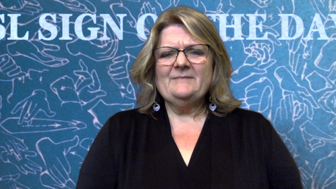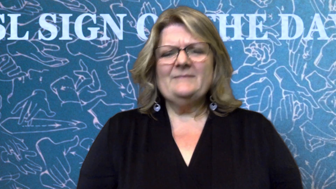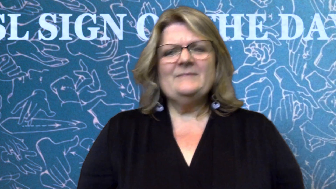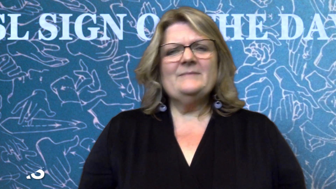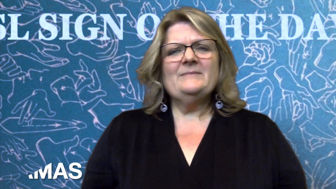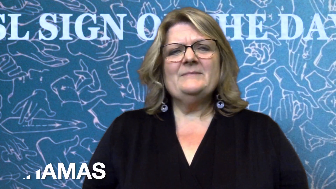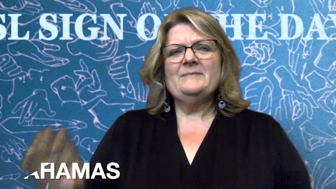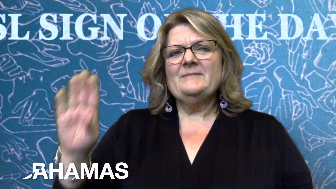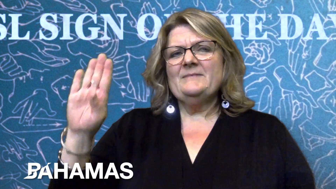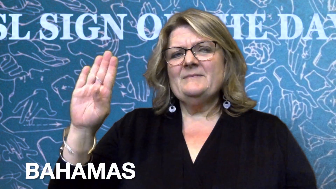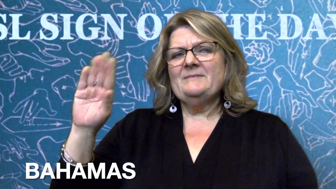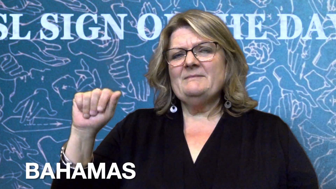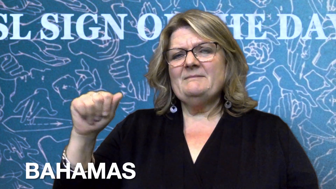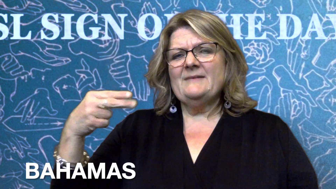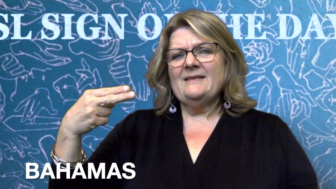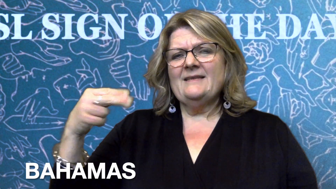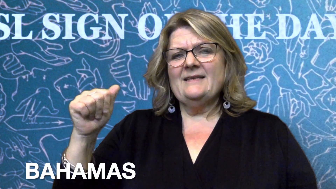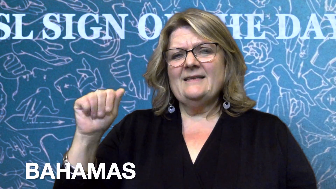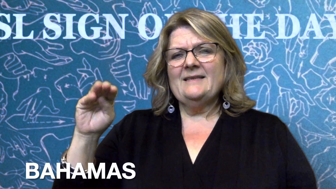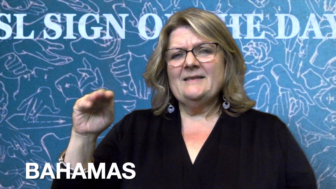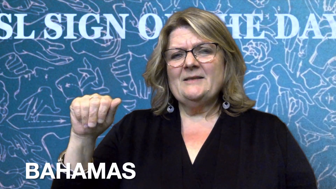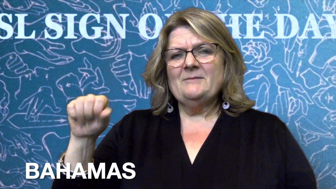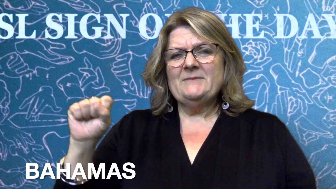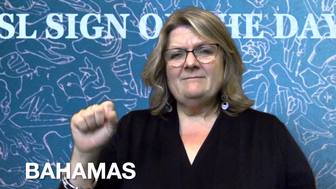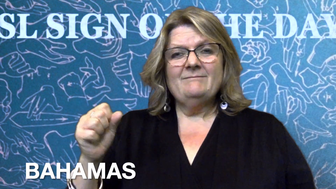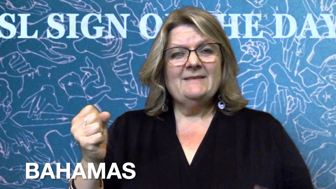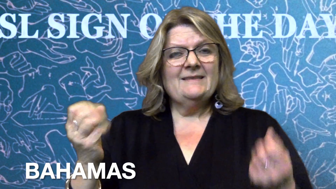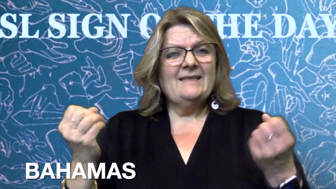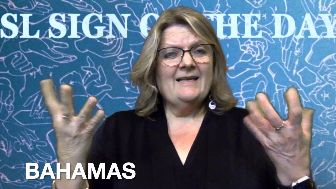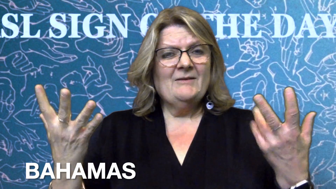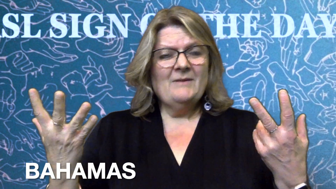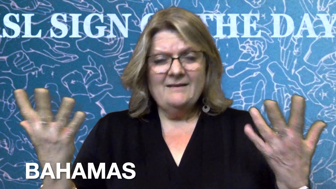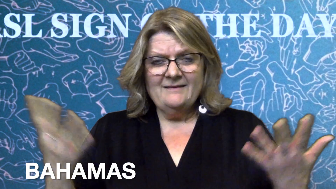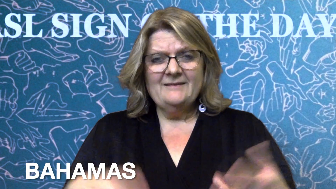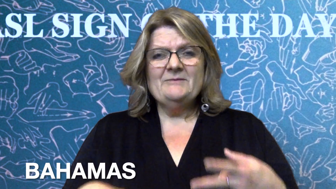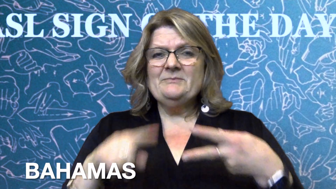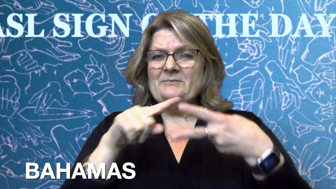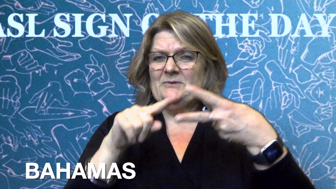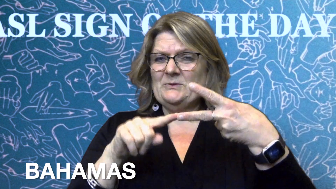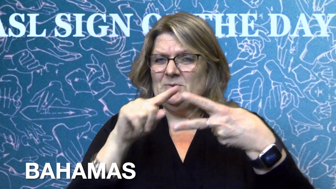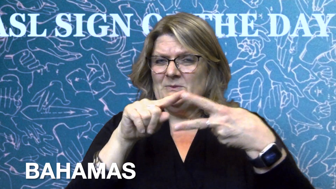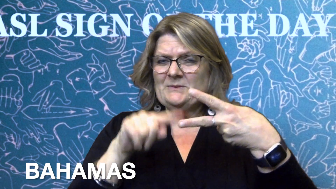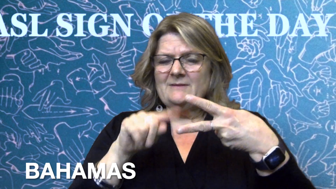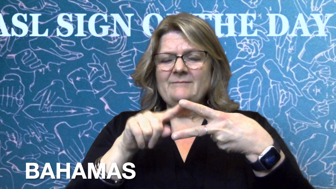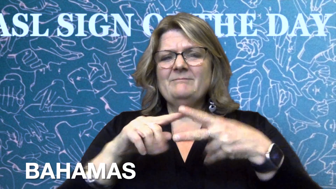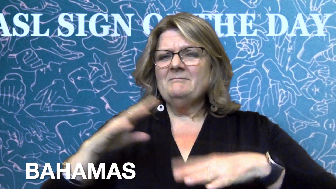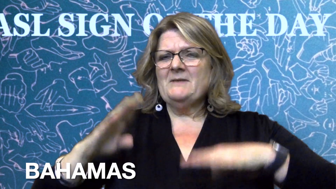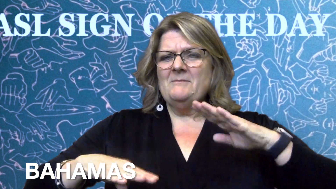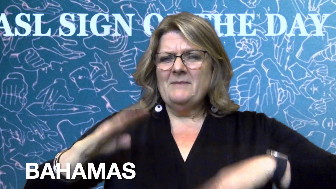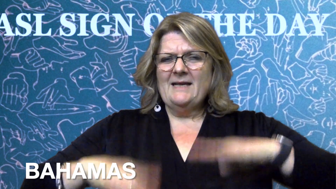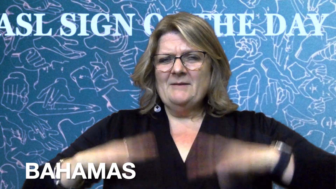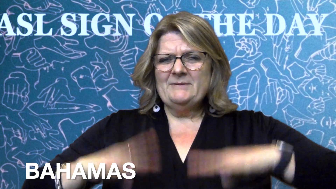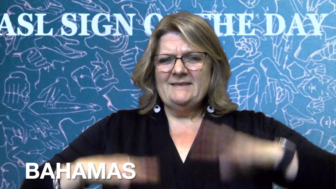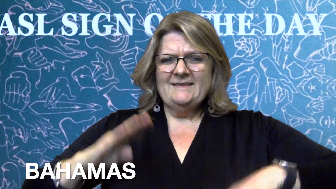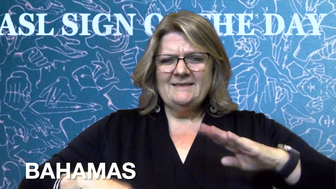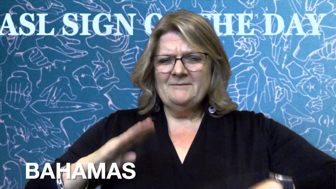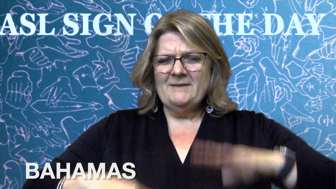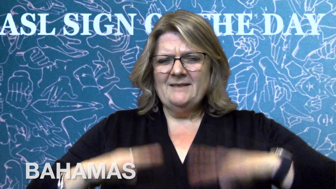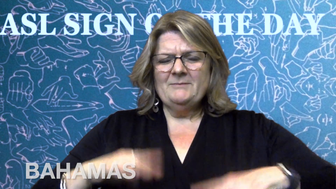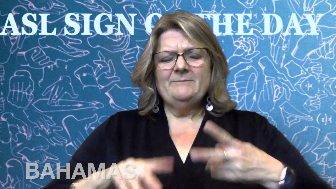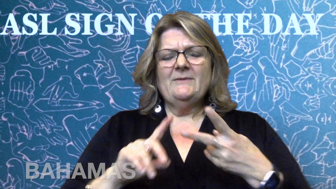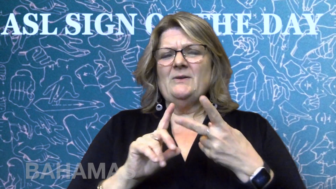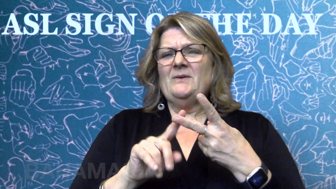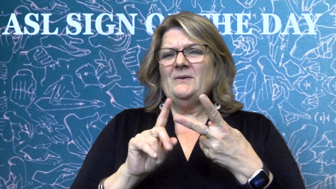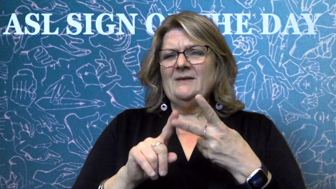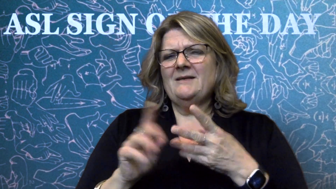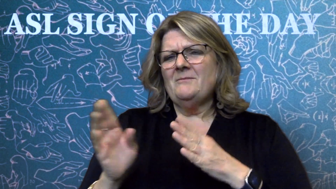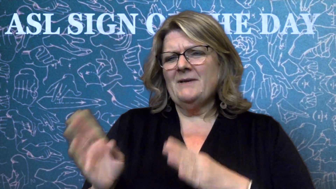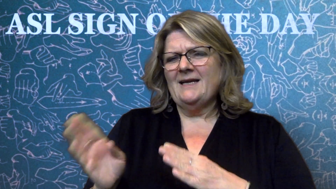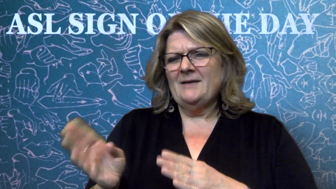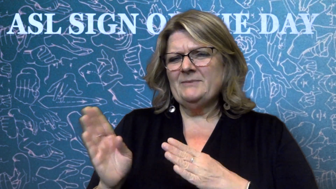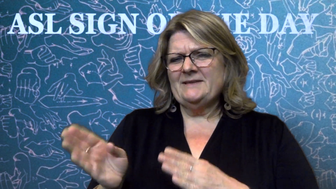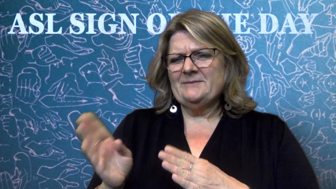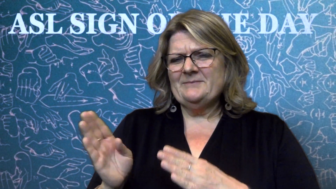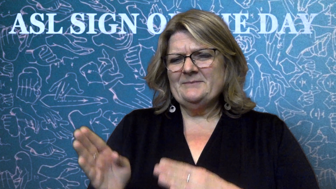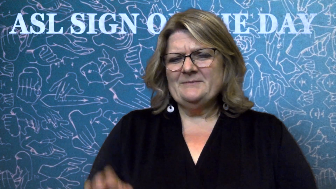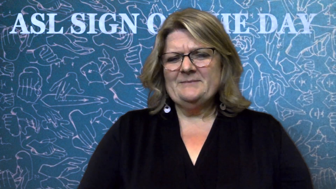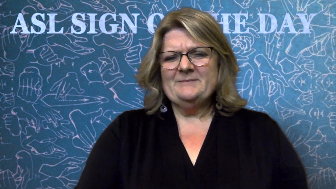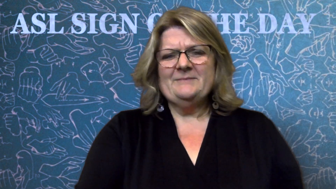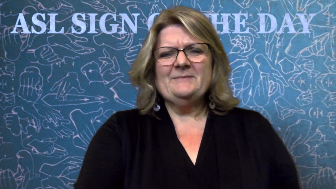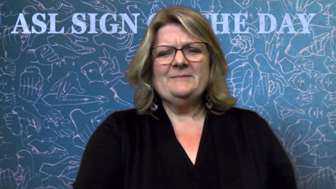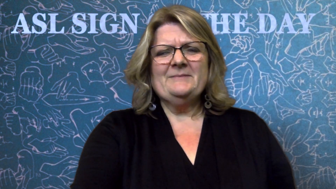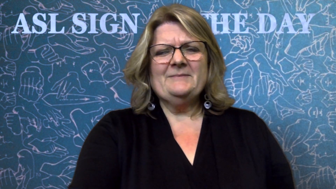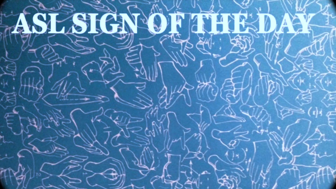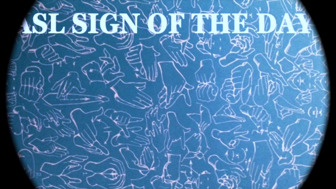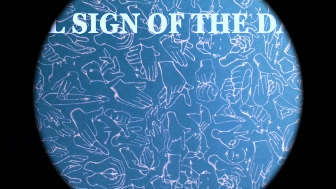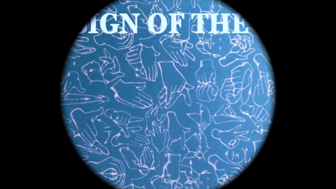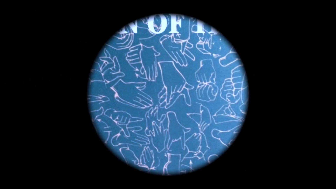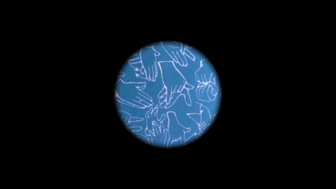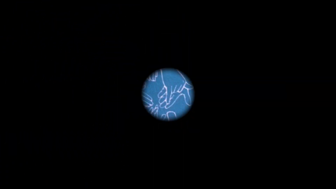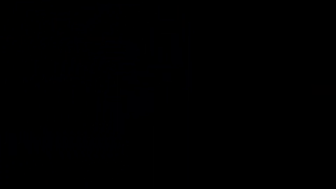BAHAMAS